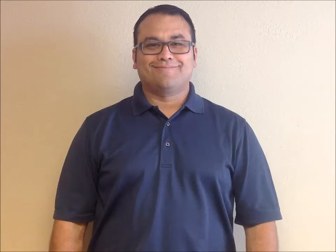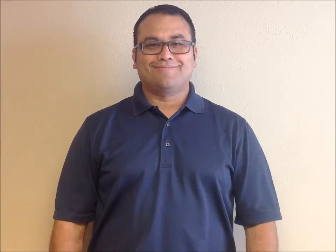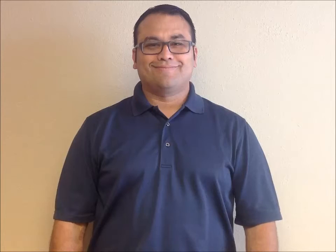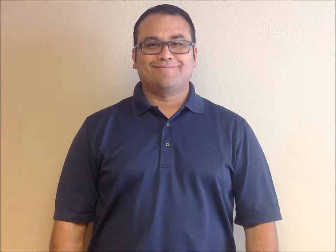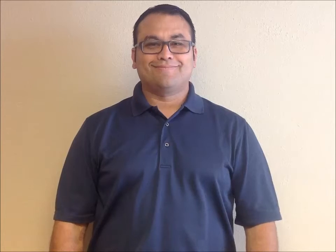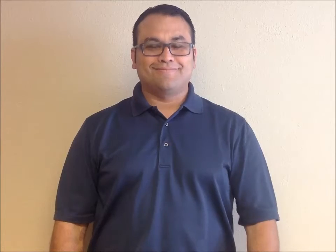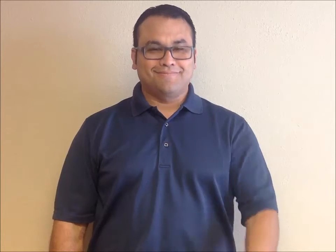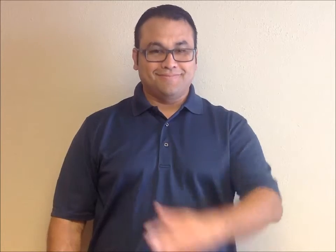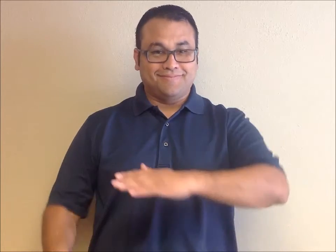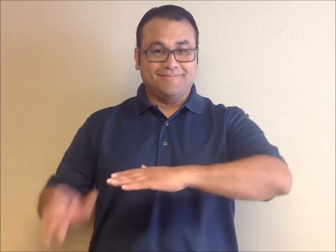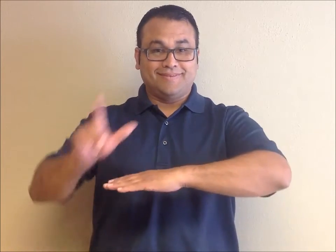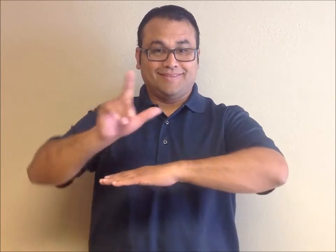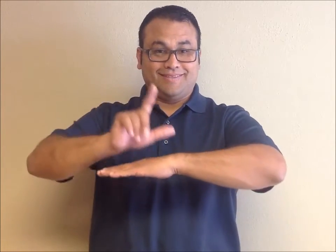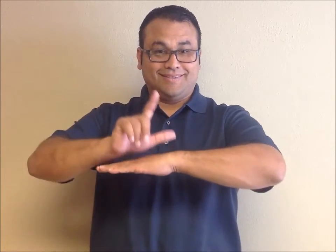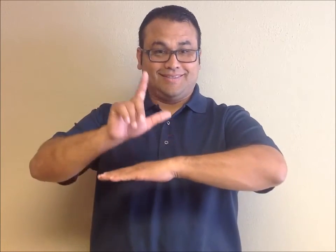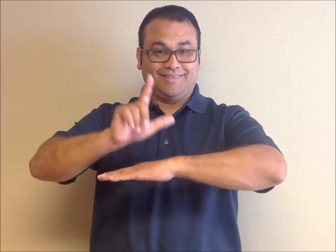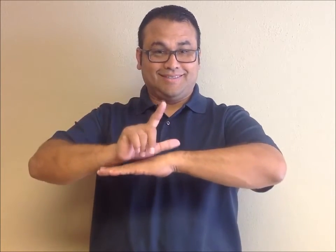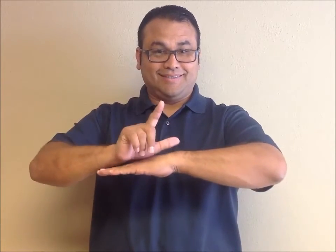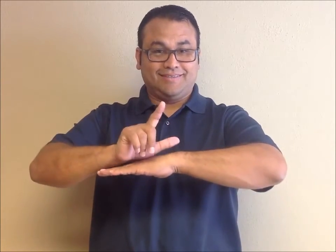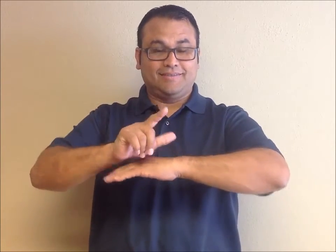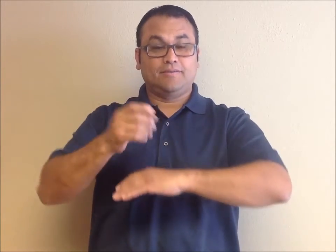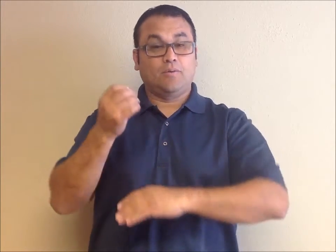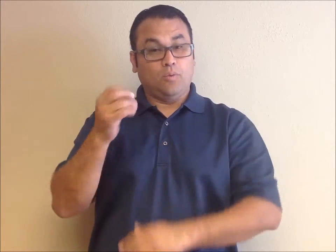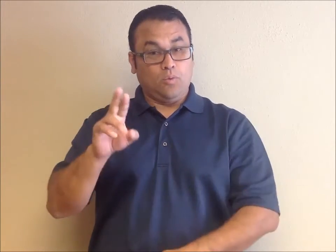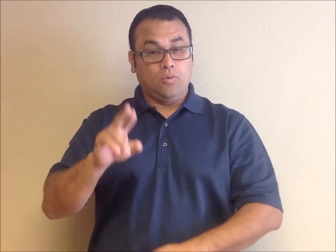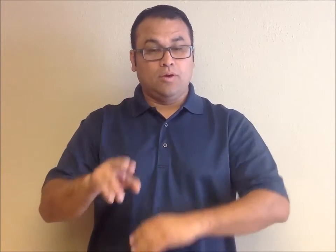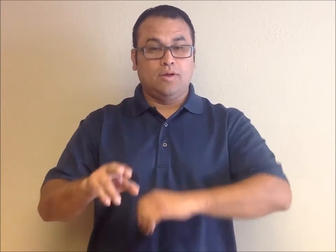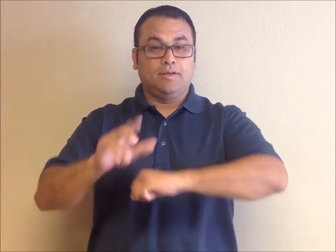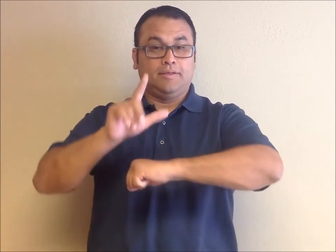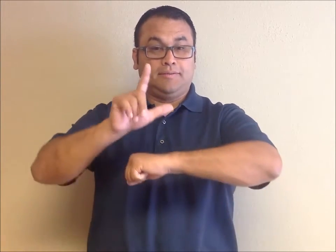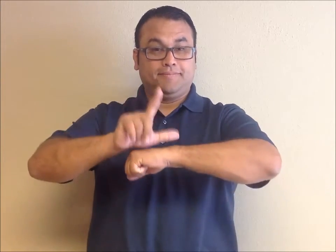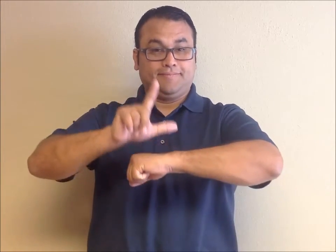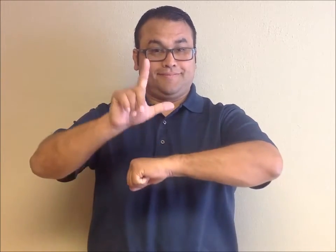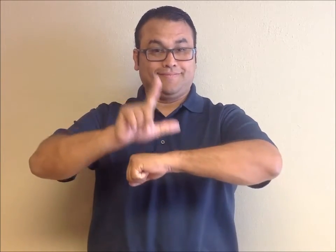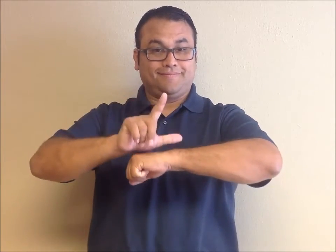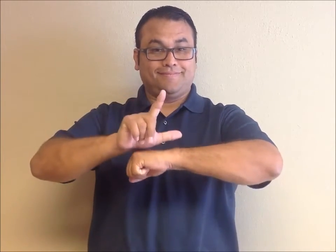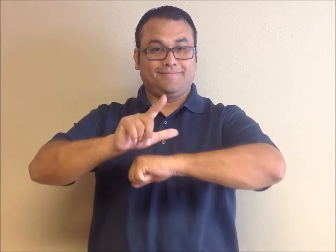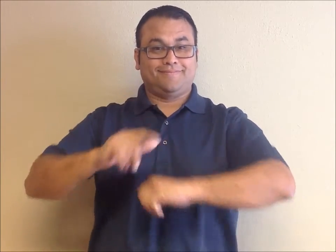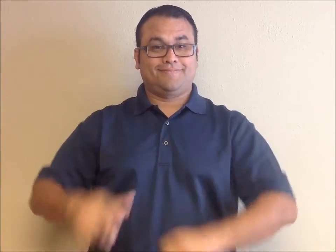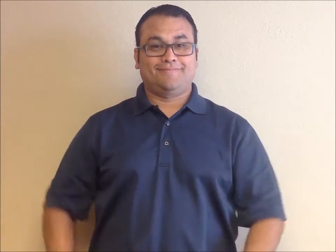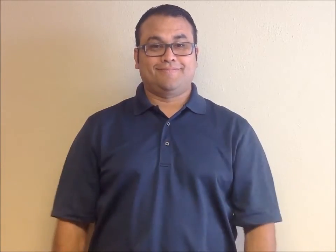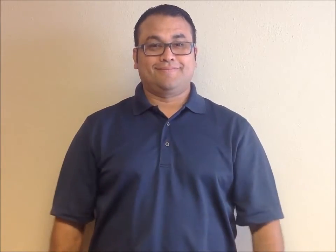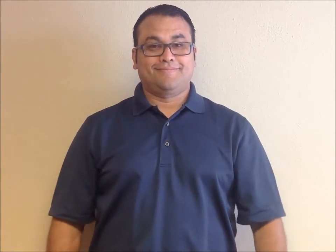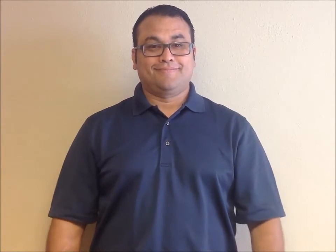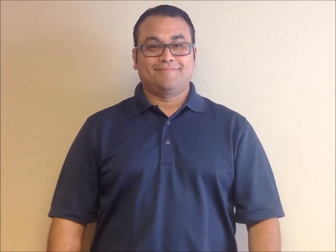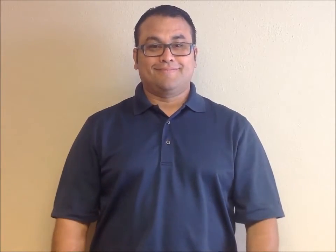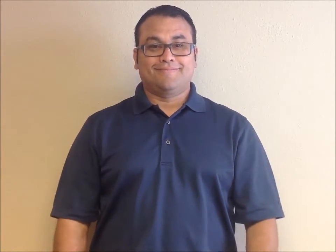Liberia